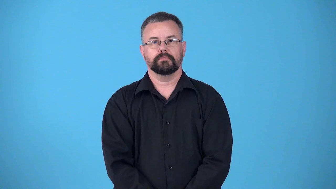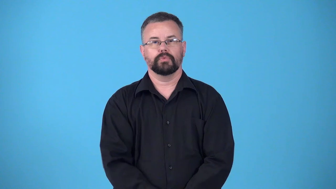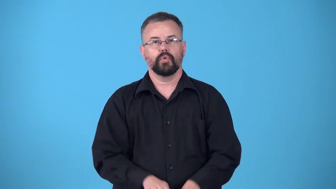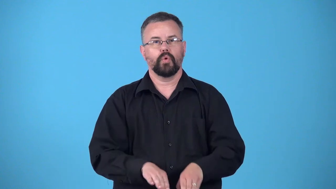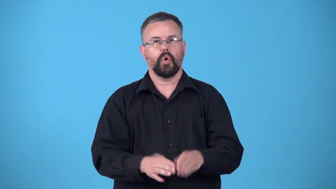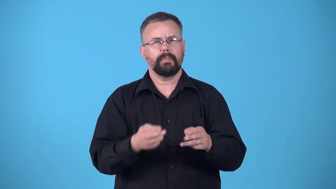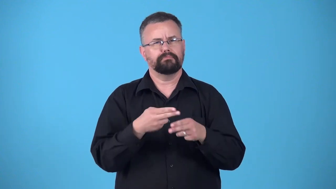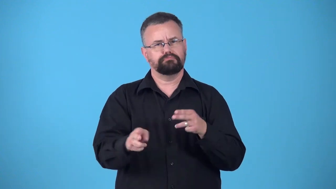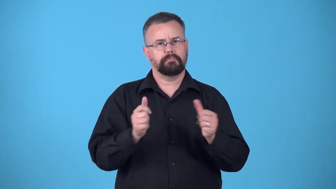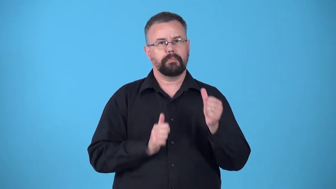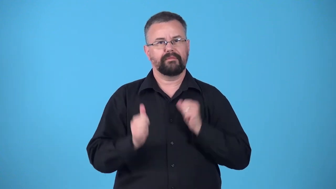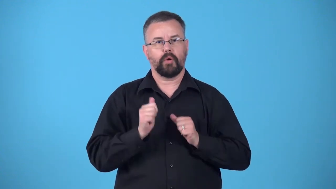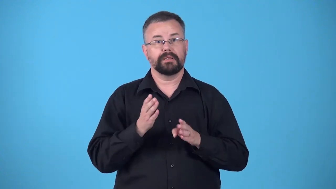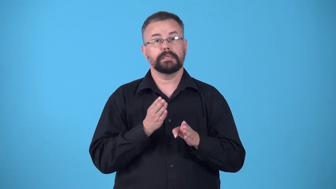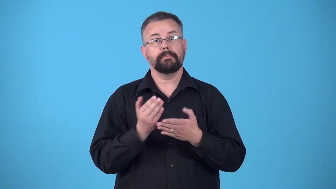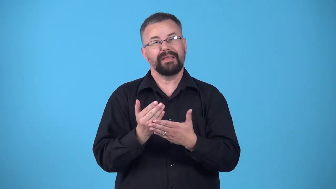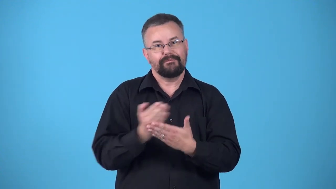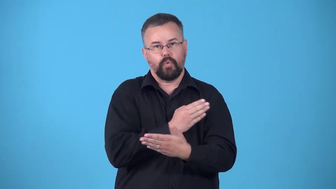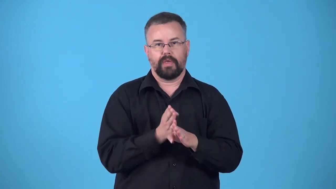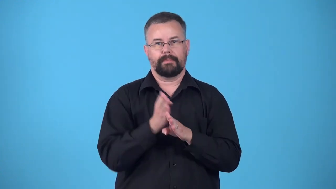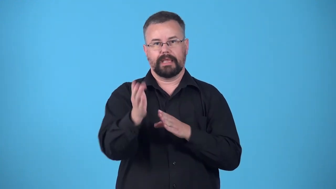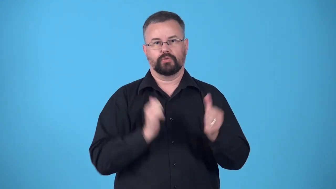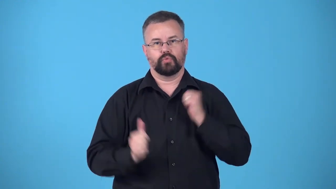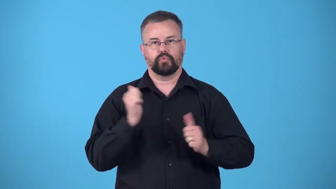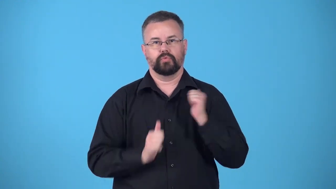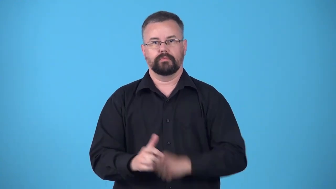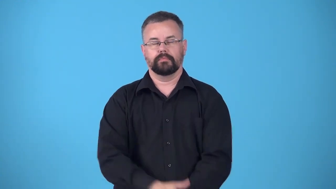curtain raiser, opening act